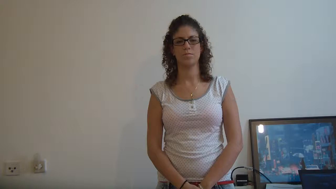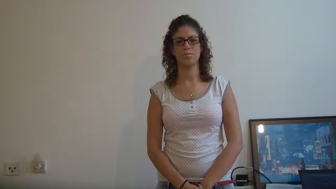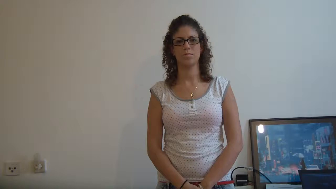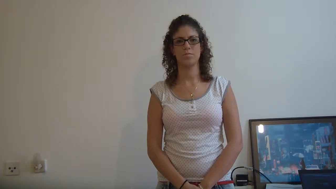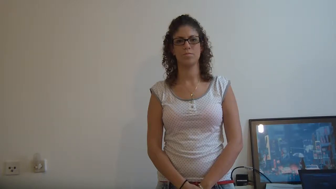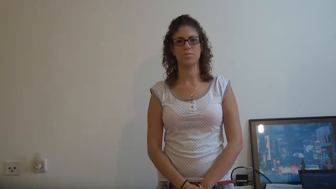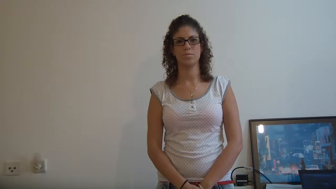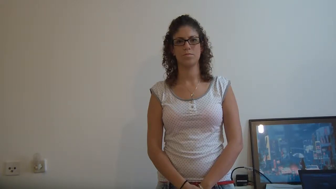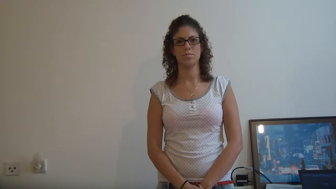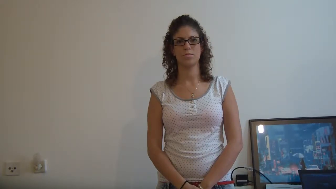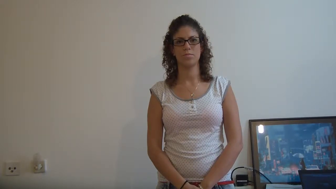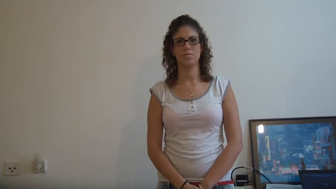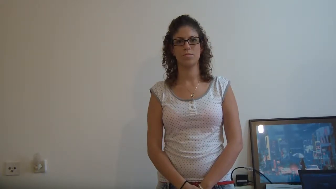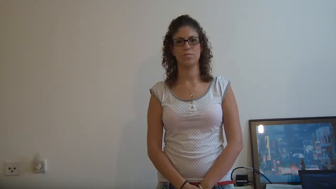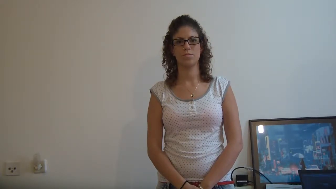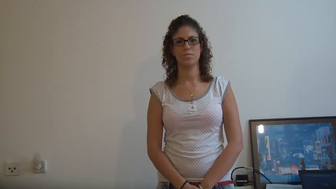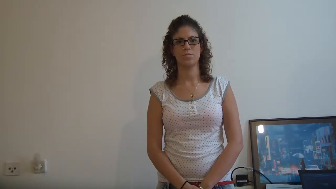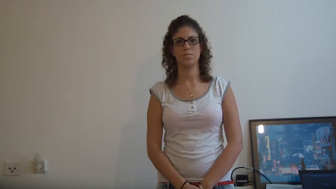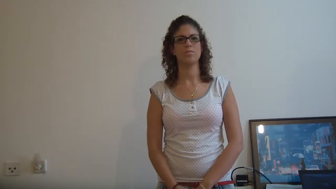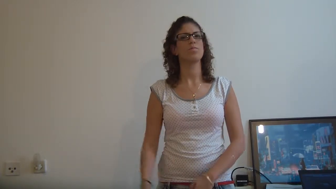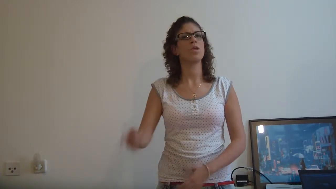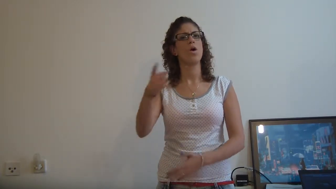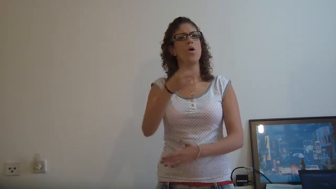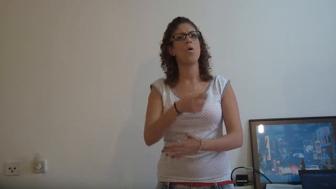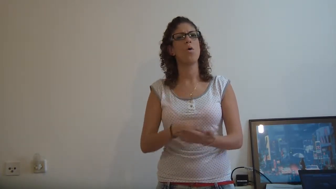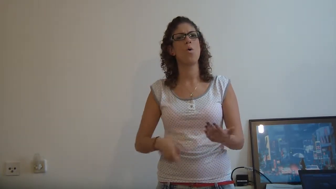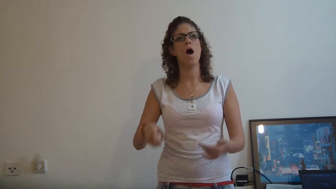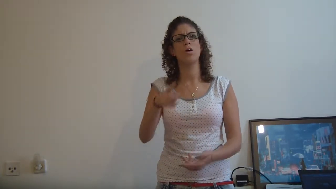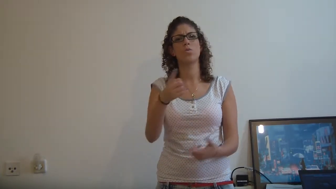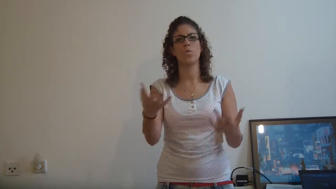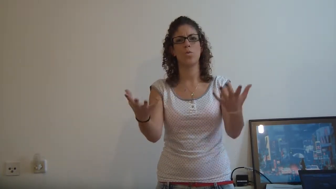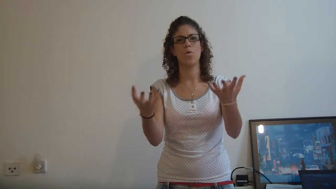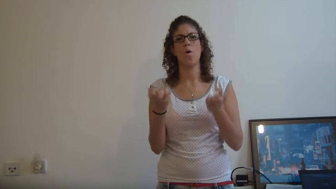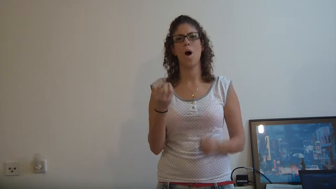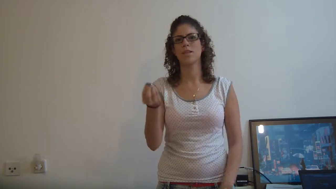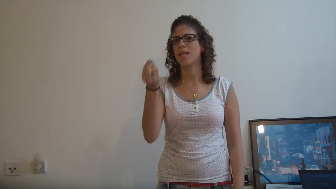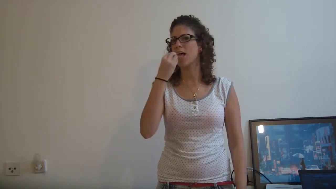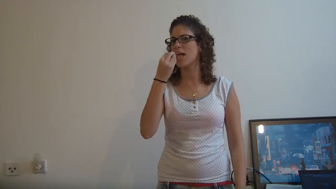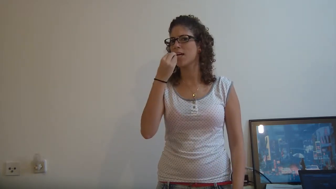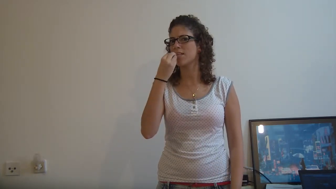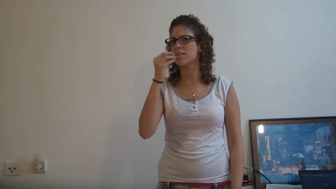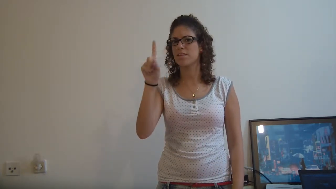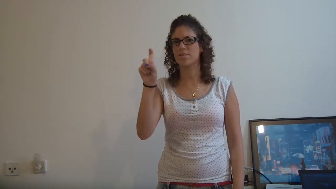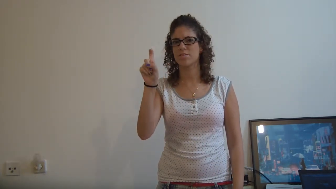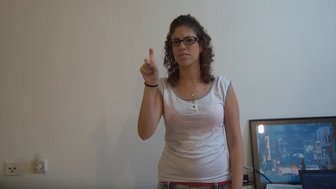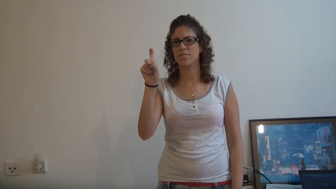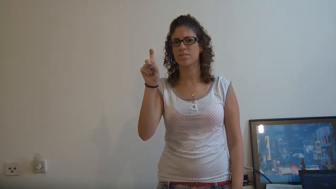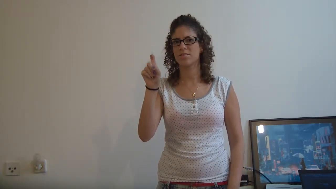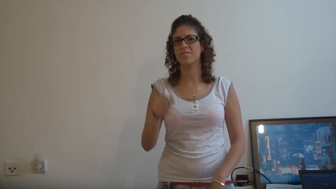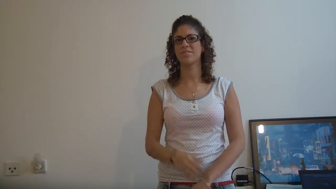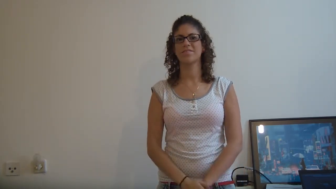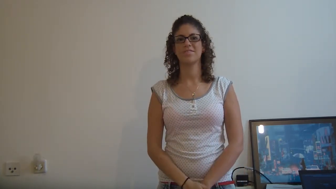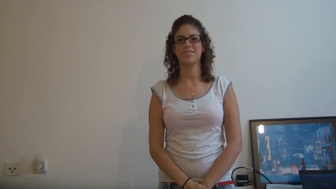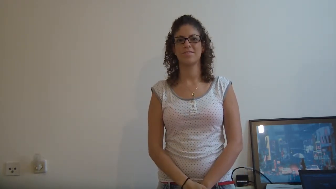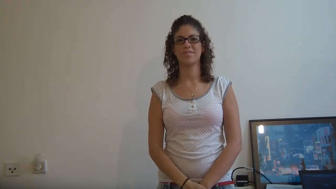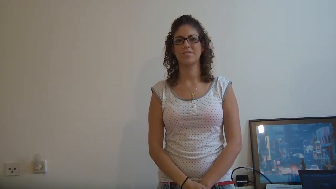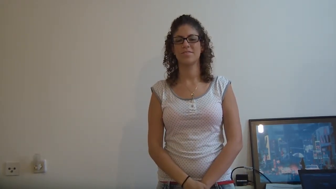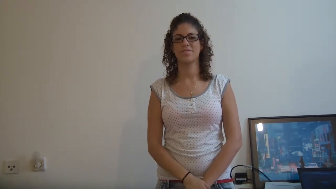What do you want to eat